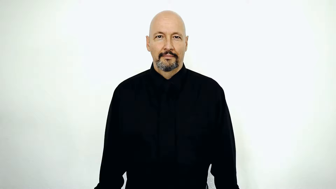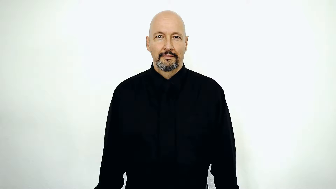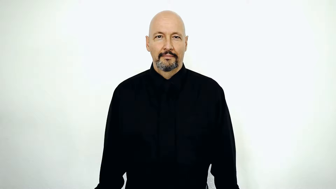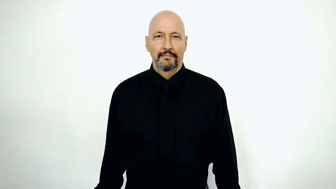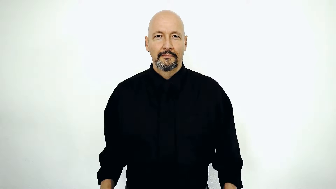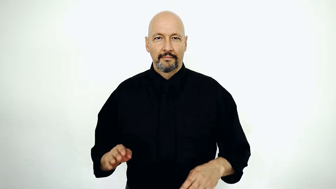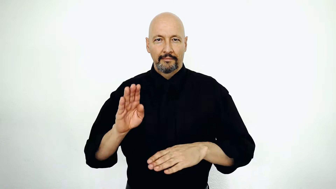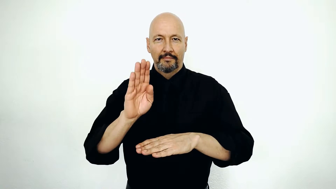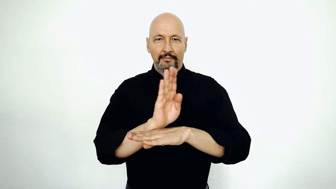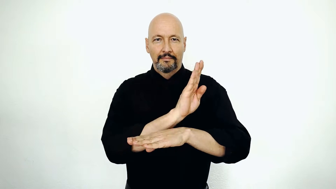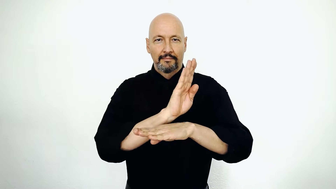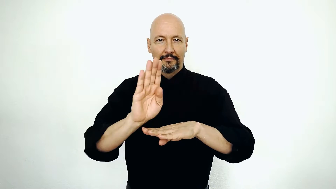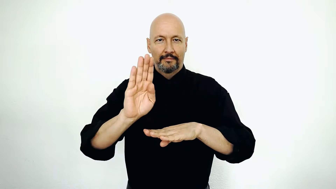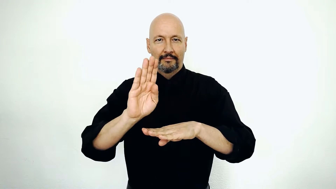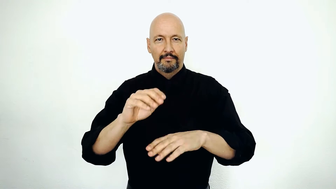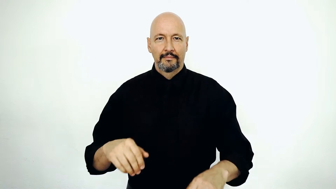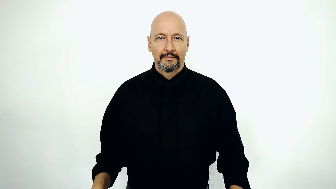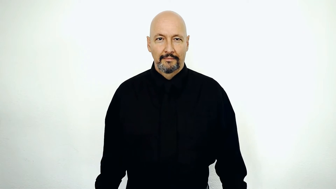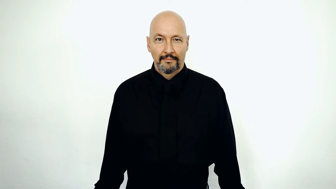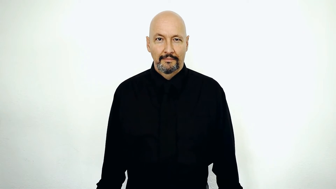BUSINESS